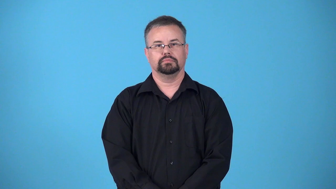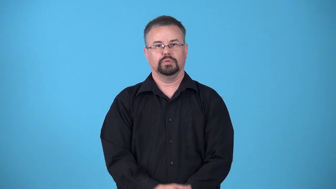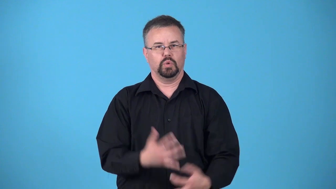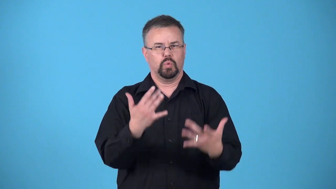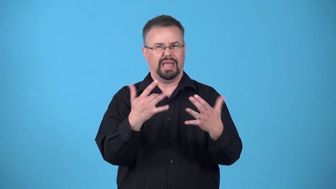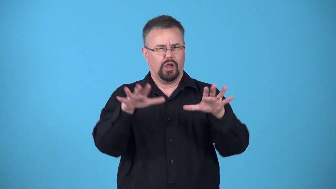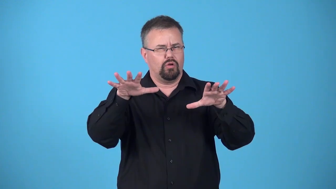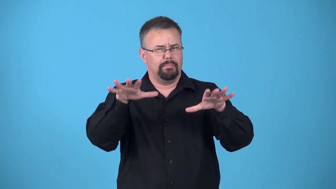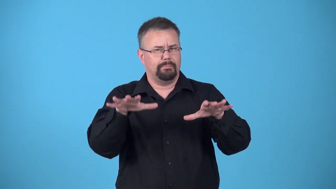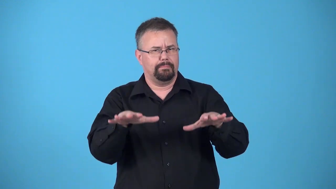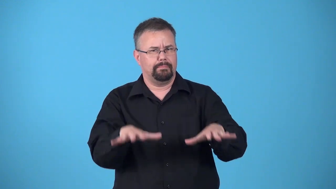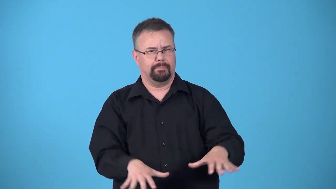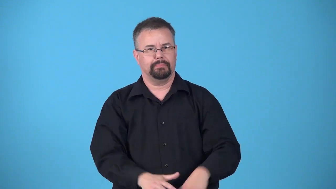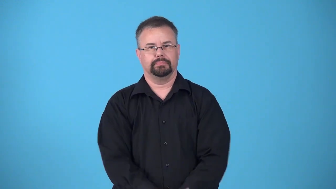let the dust settle